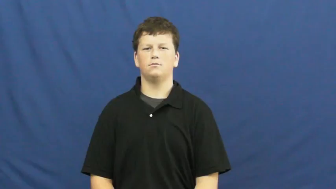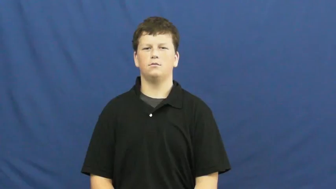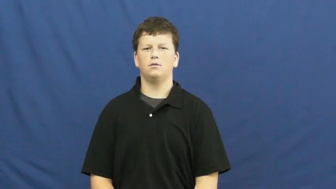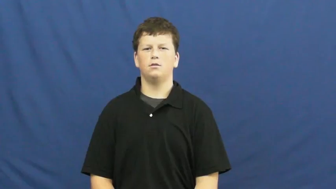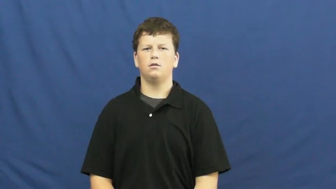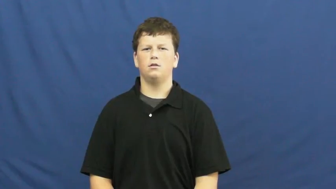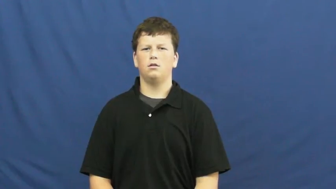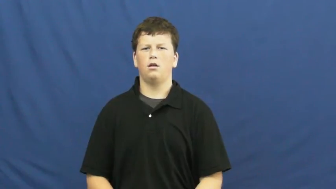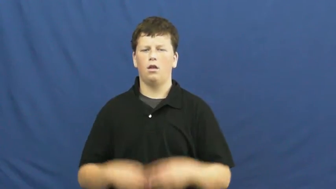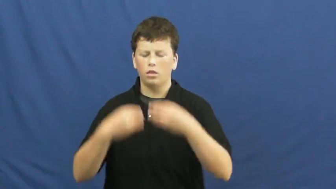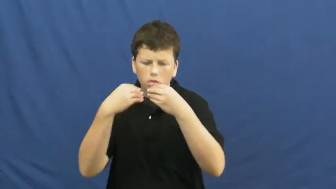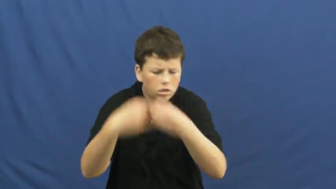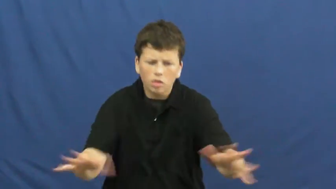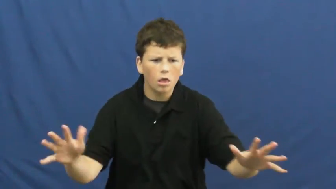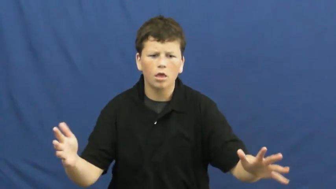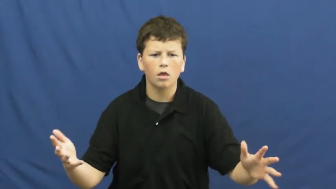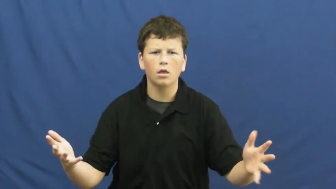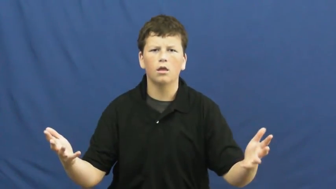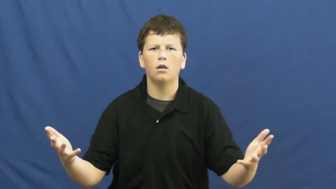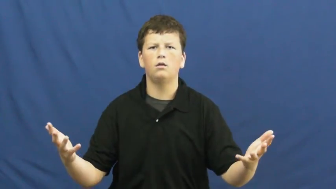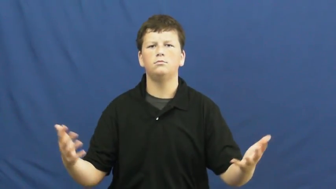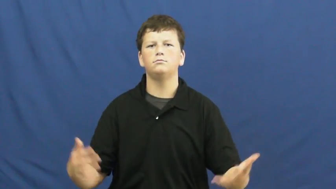lose-object